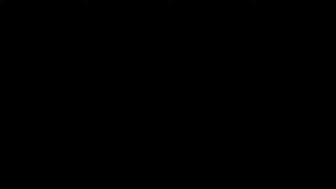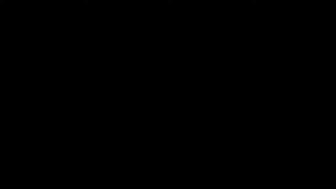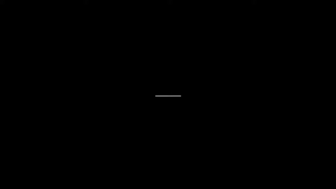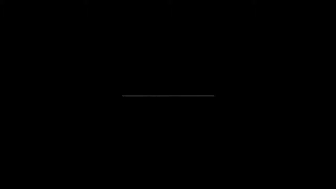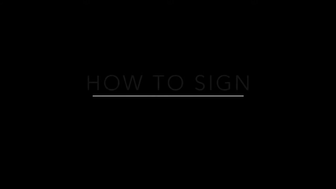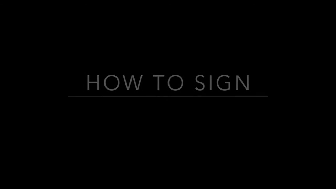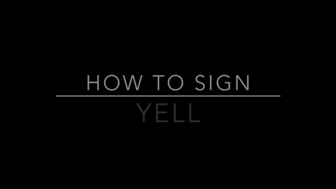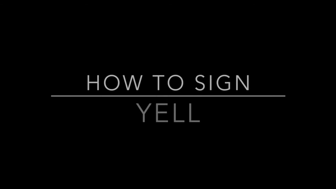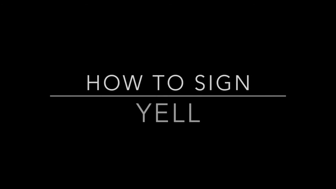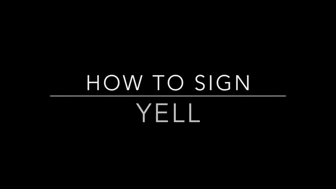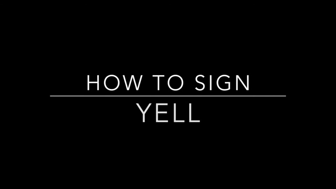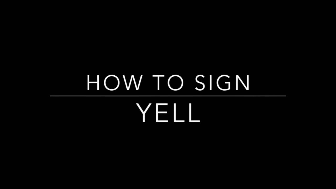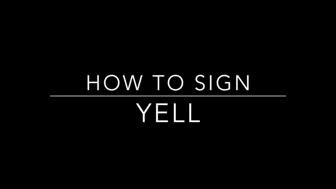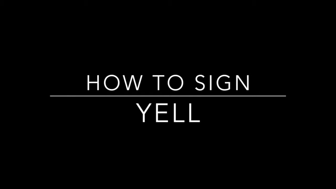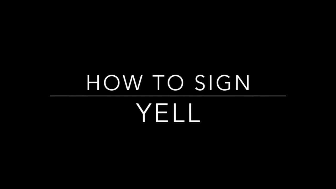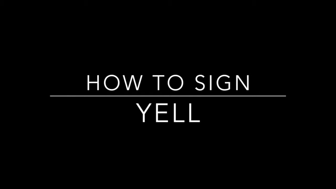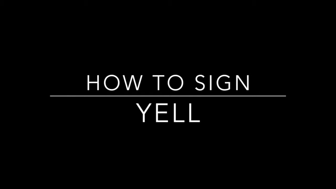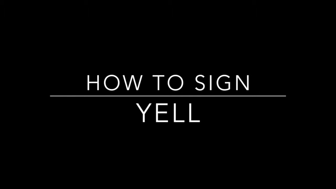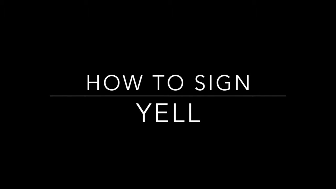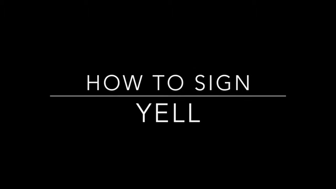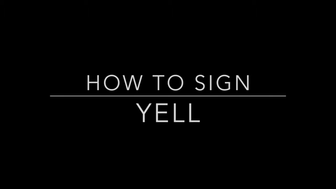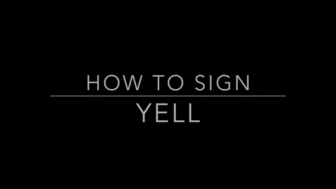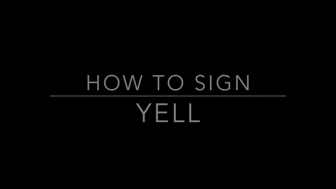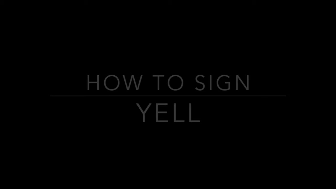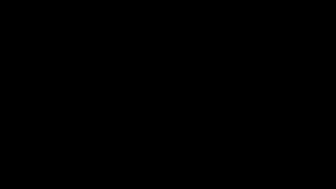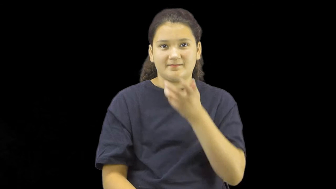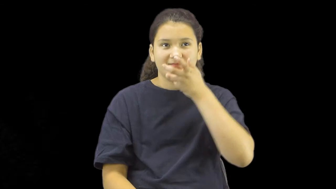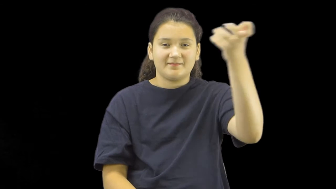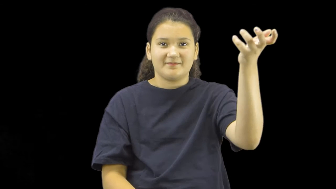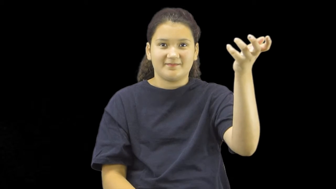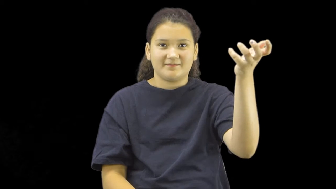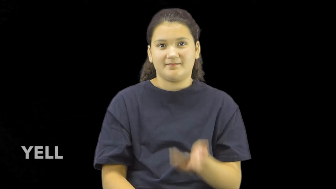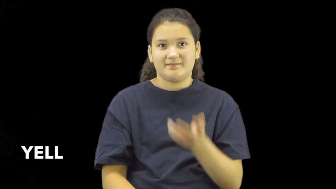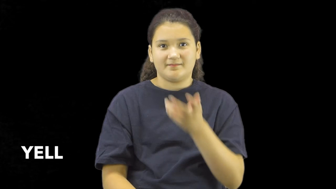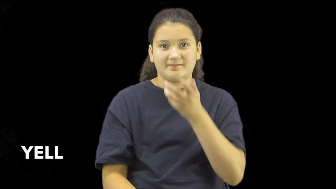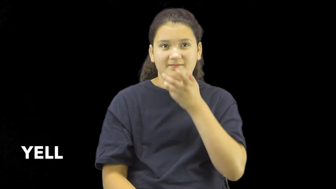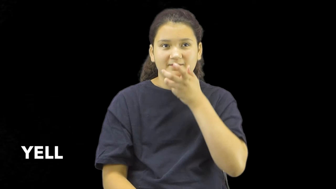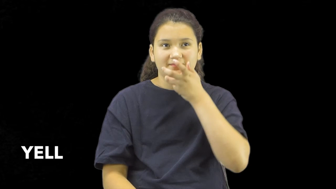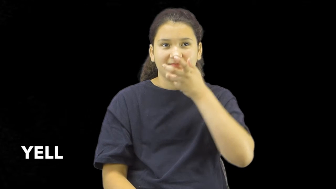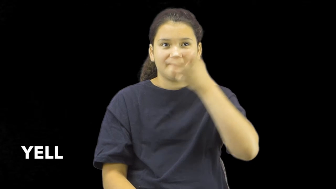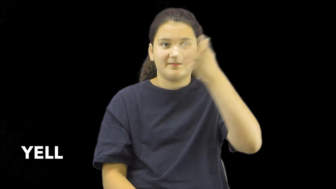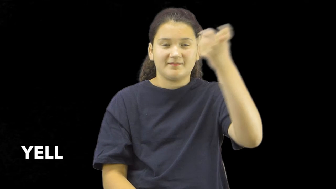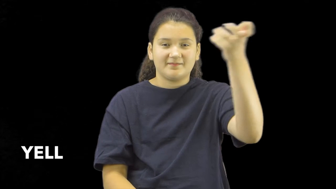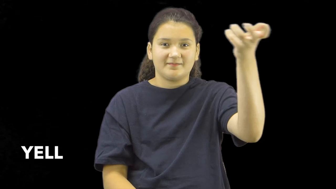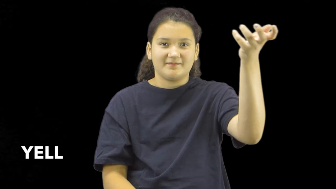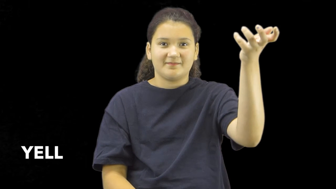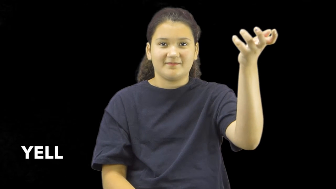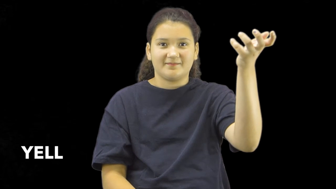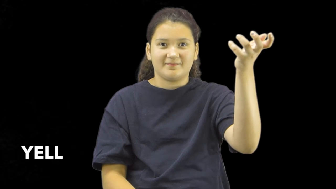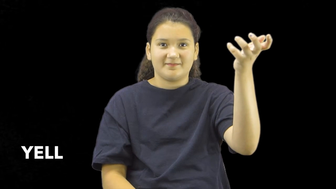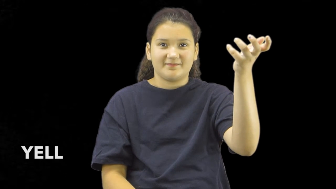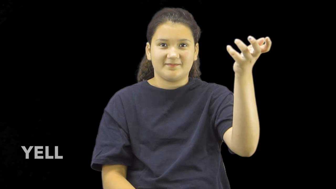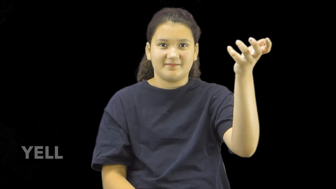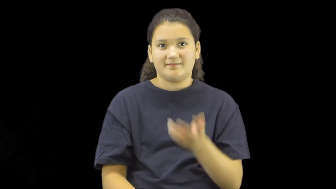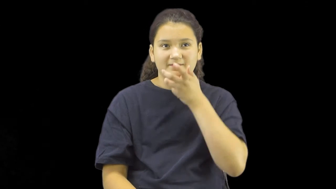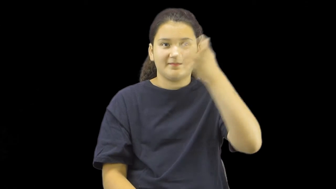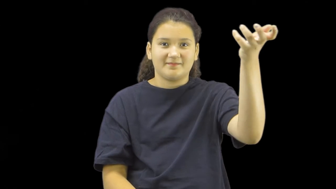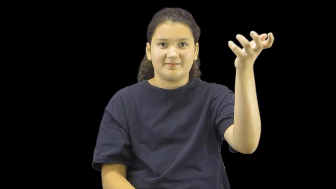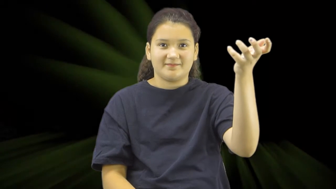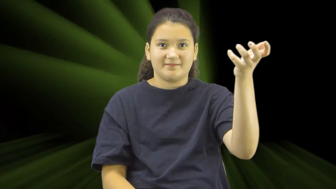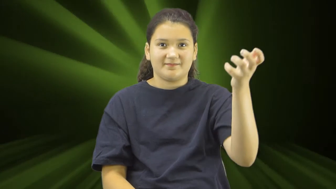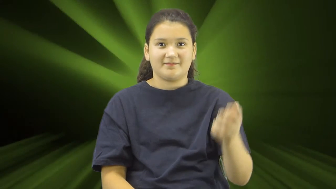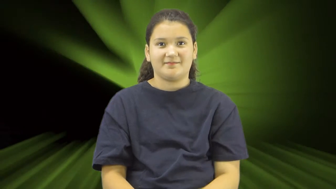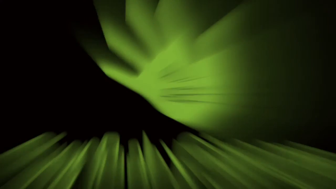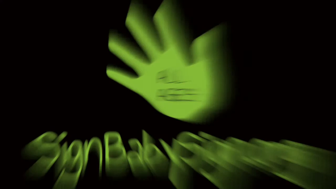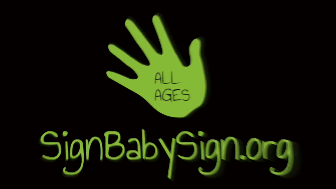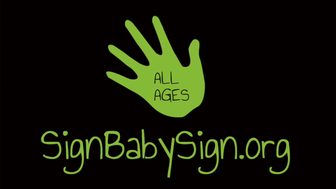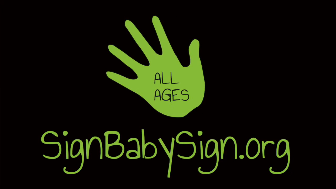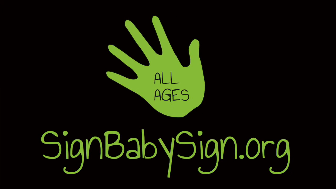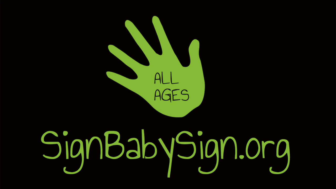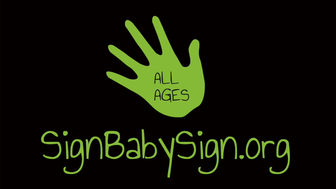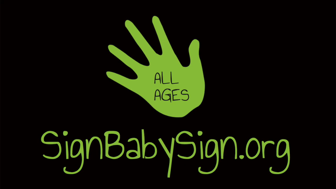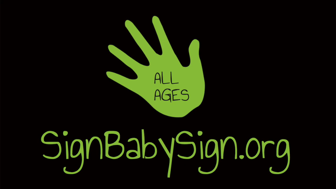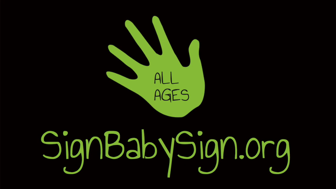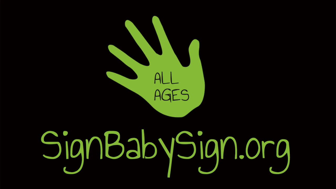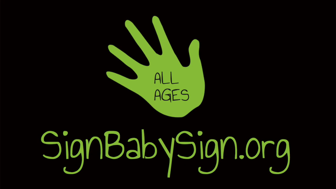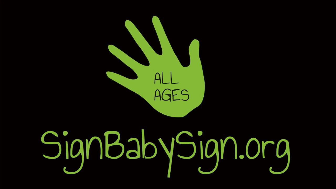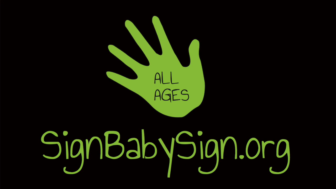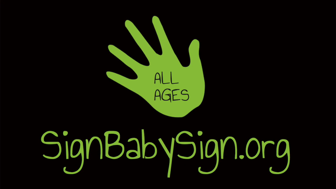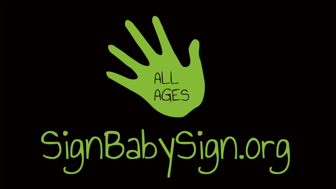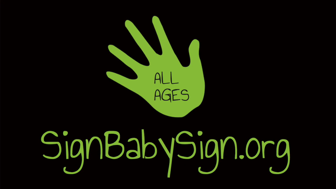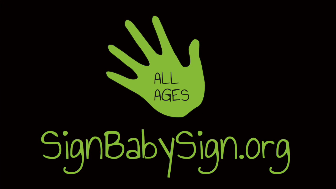Yell